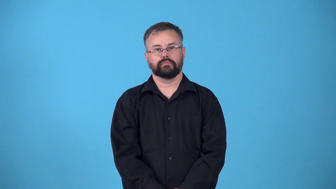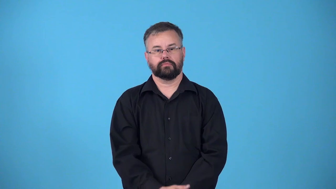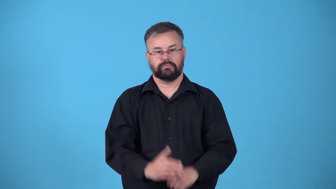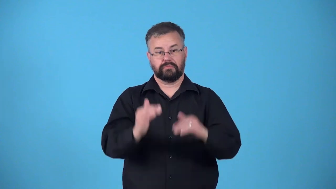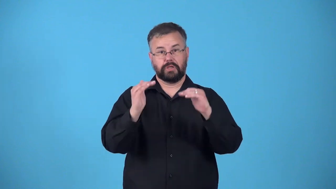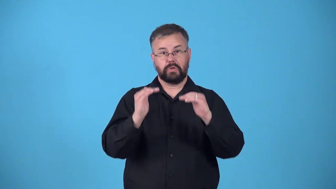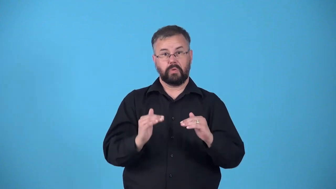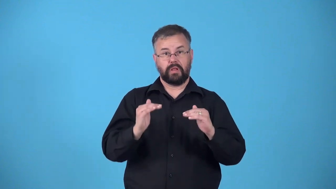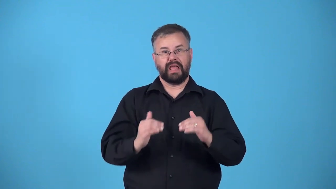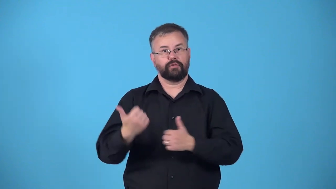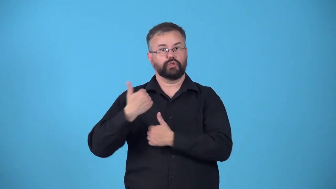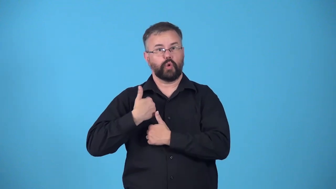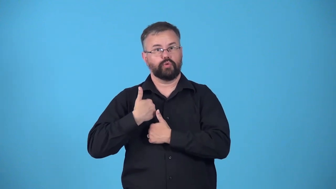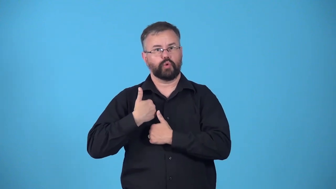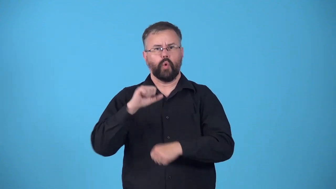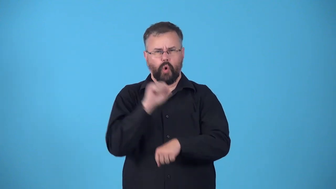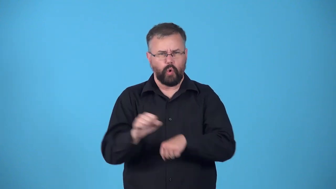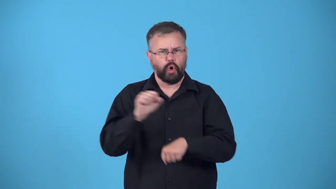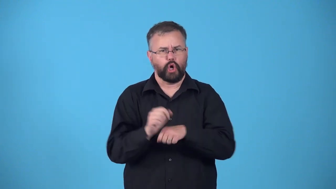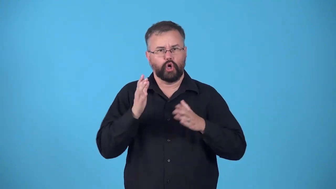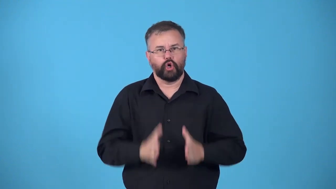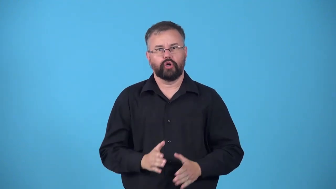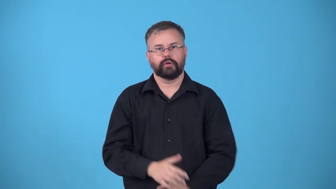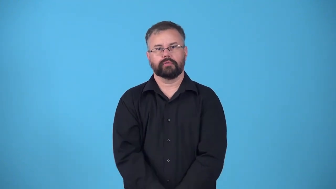grunt